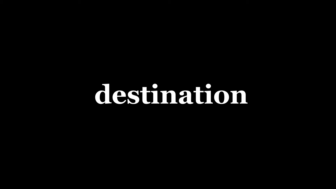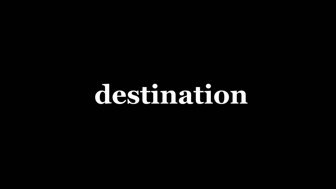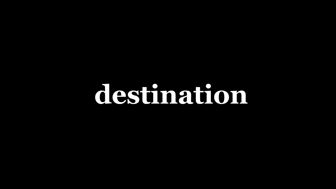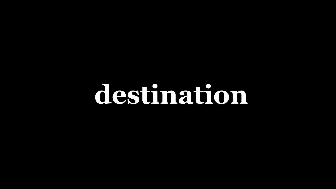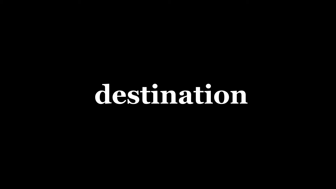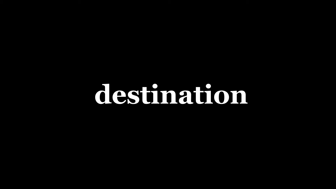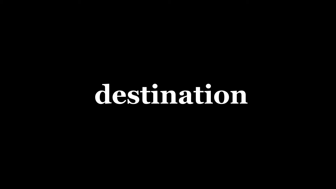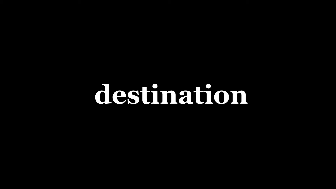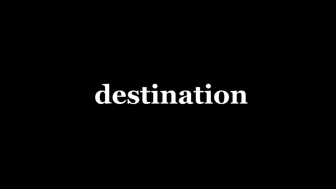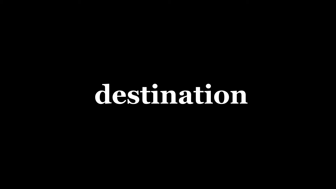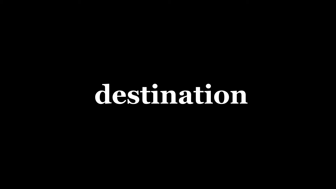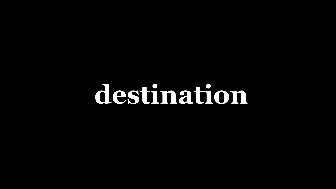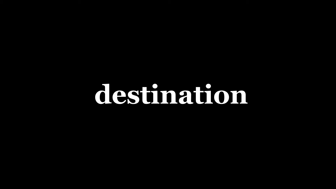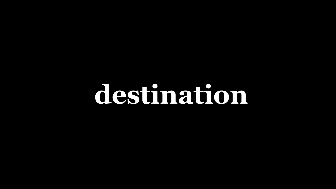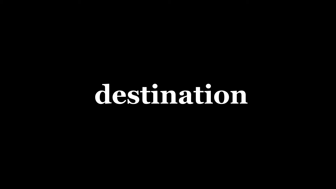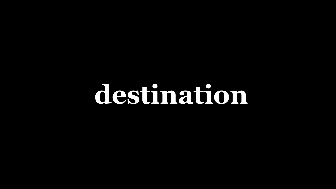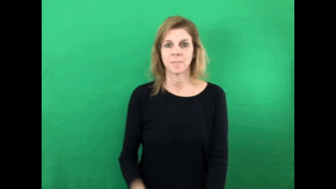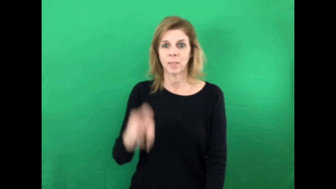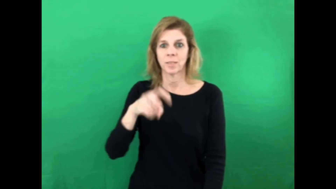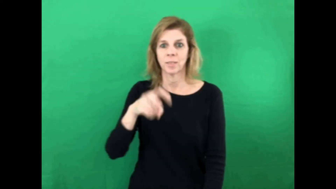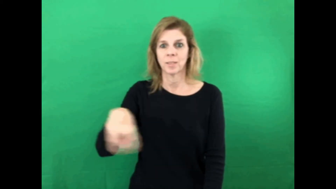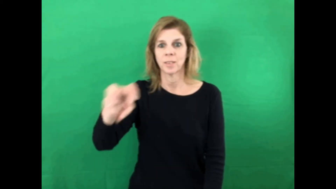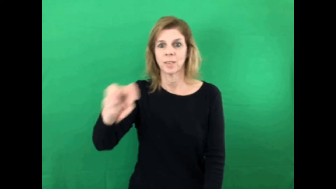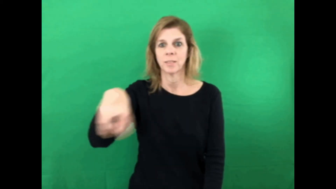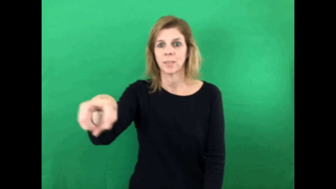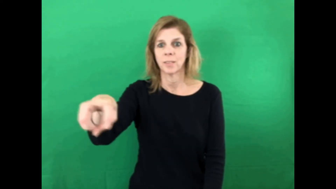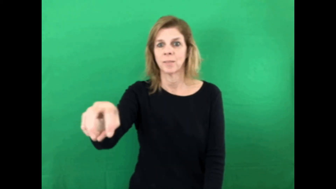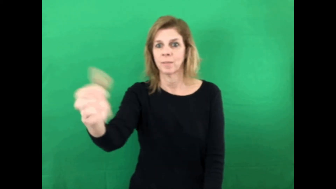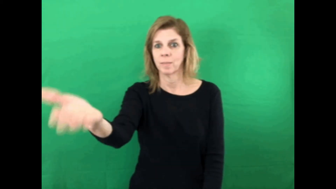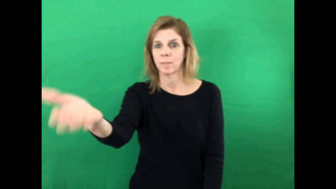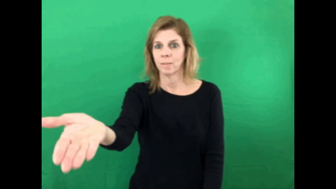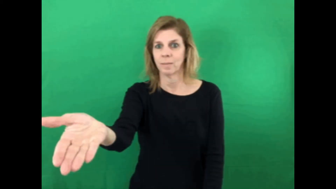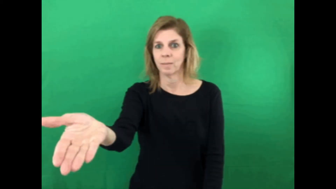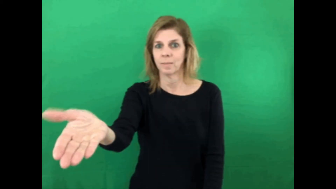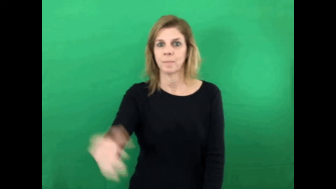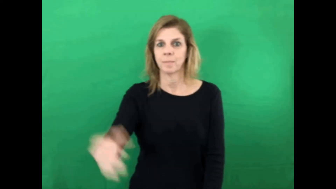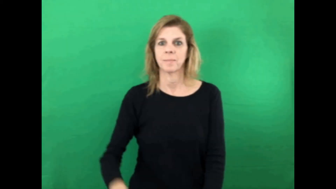Destination